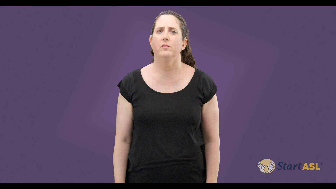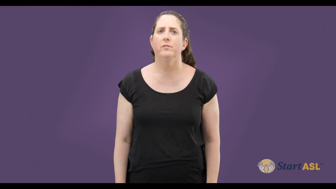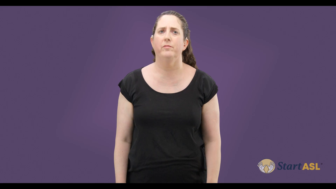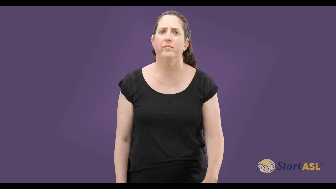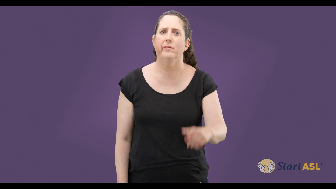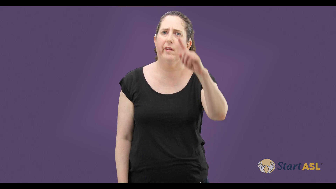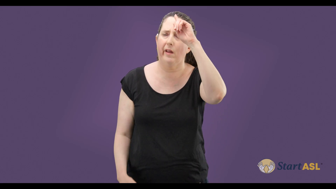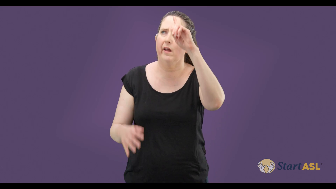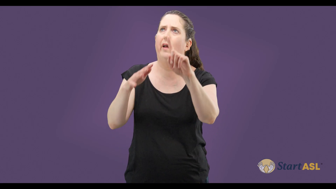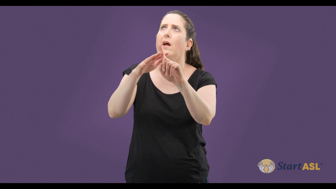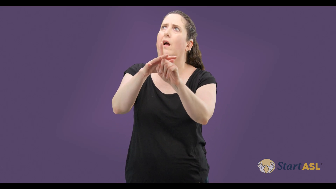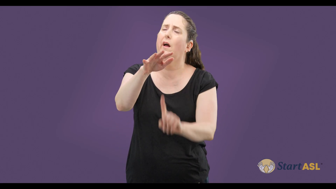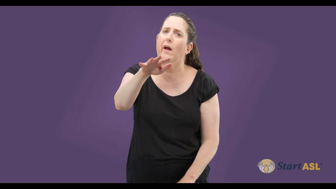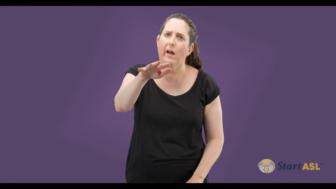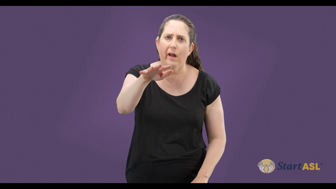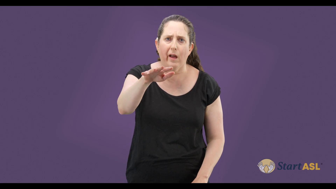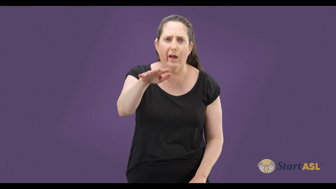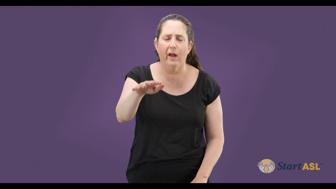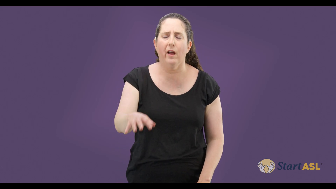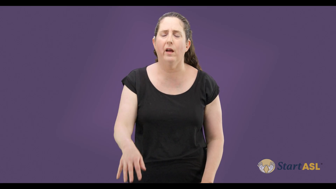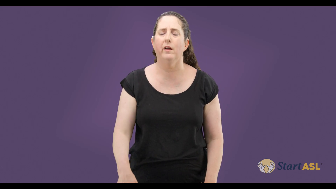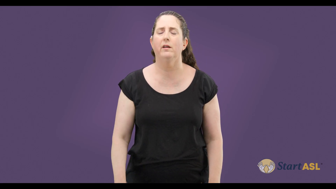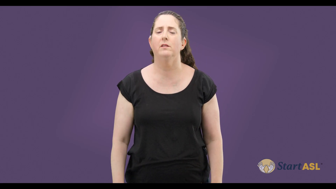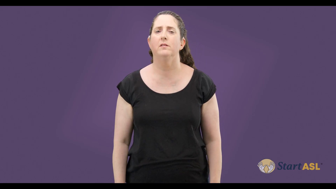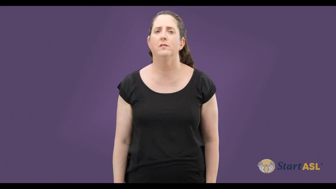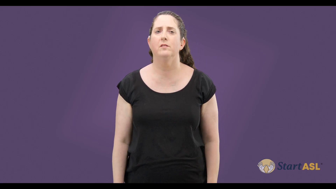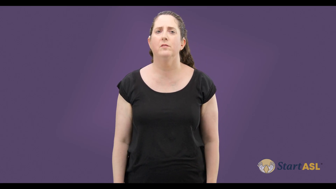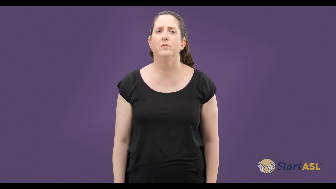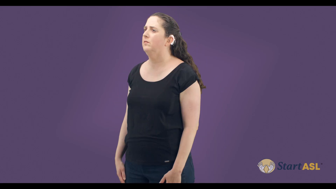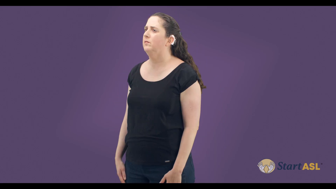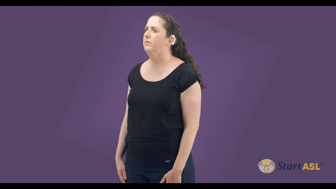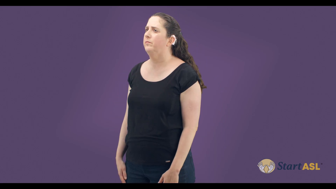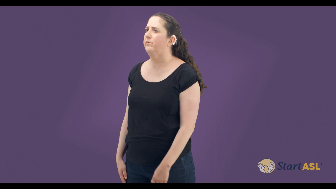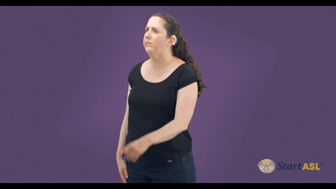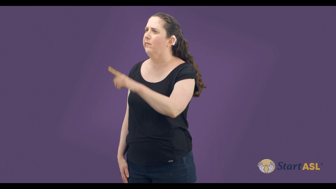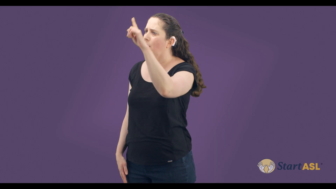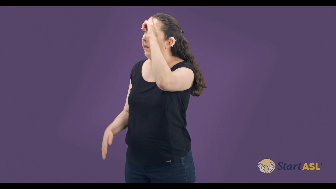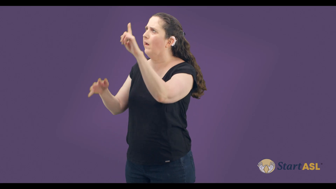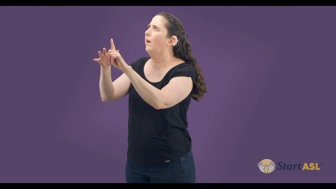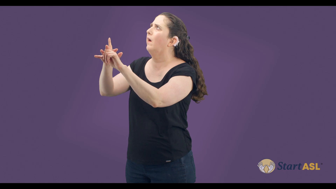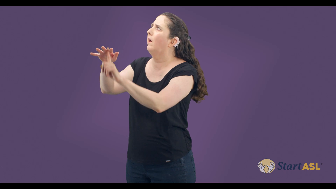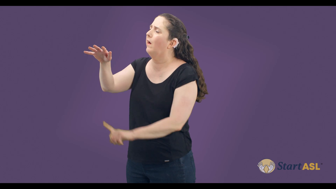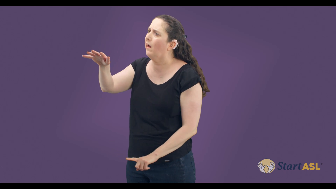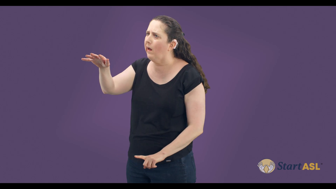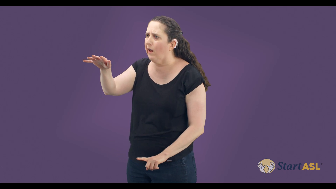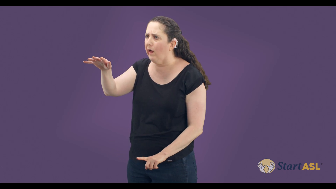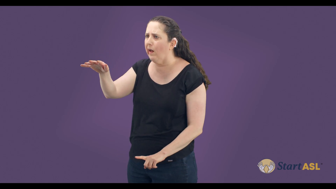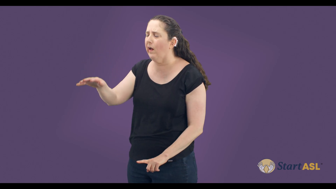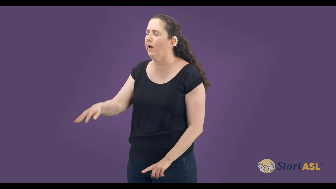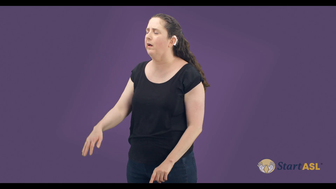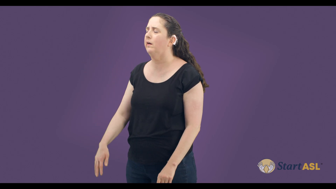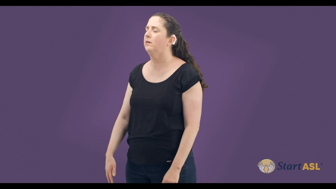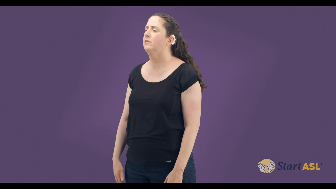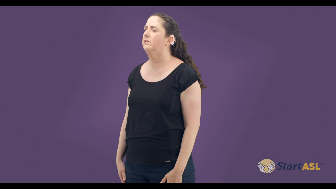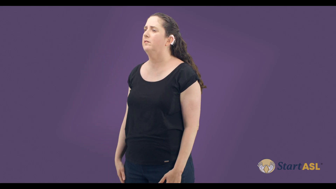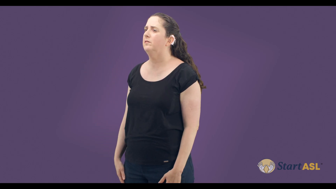lost my train of thought